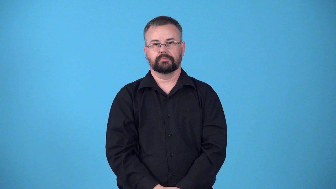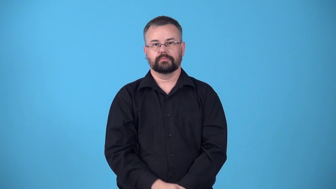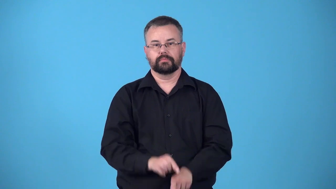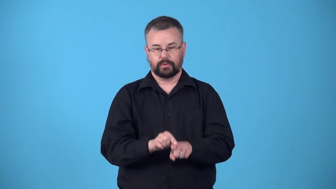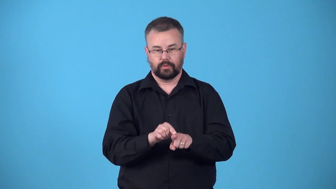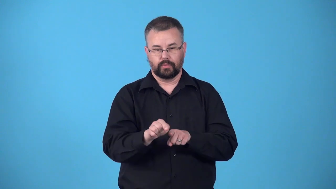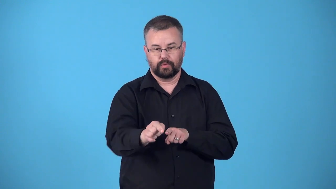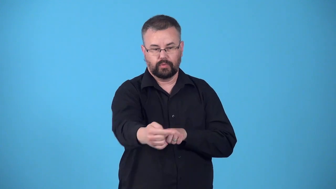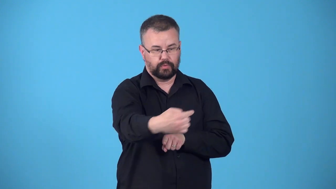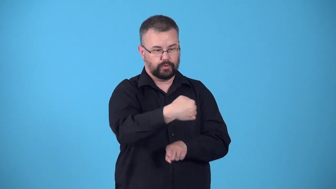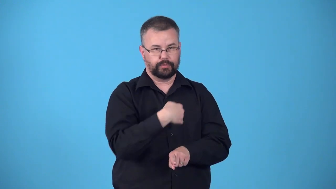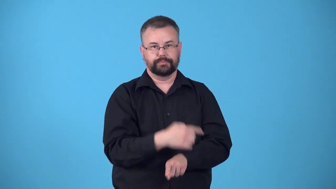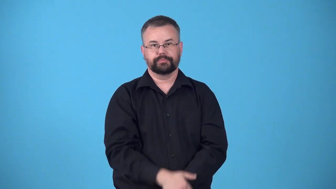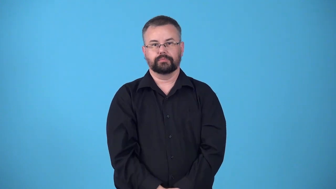do a one eighty (180)